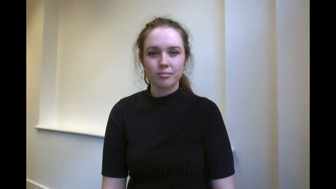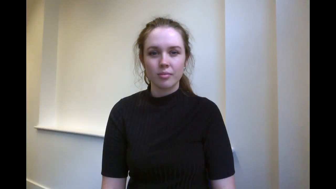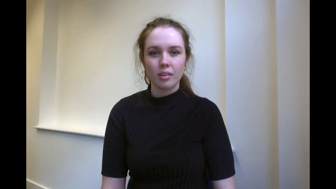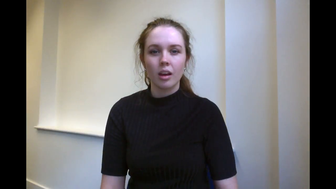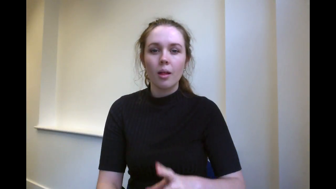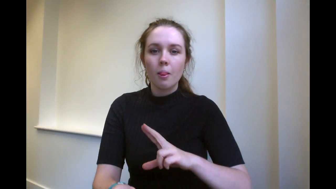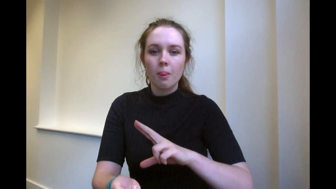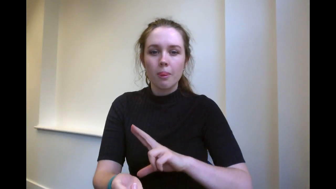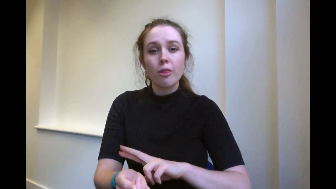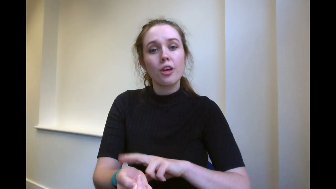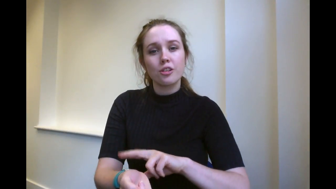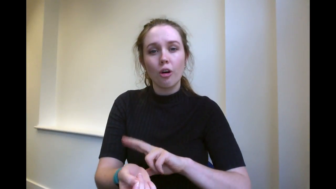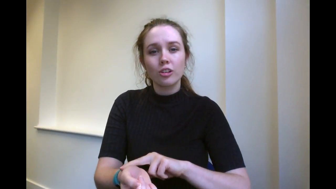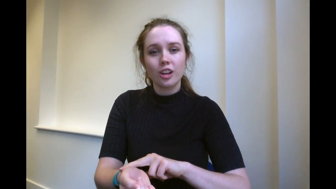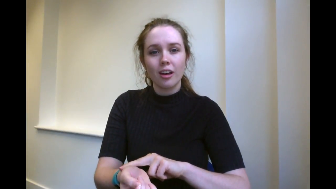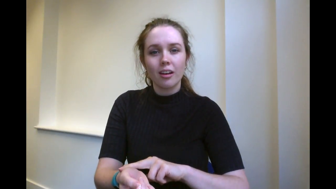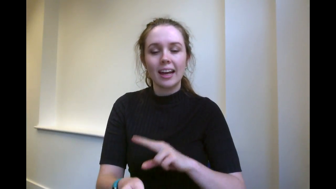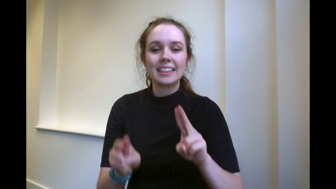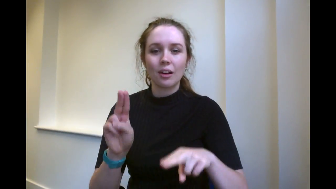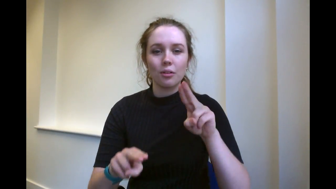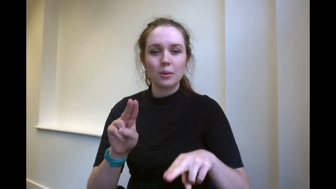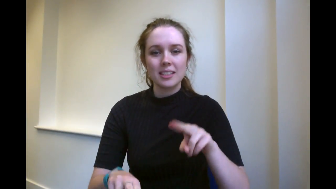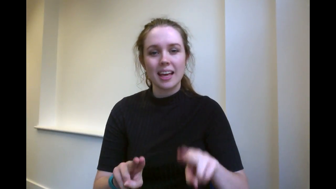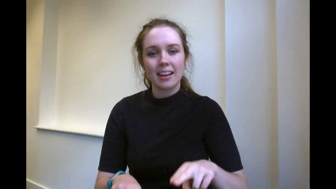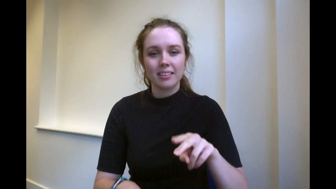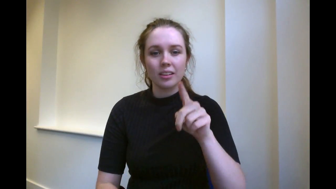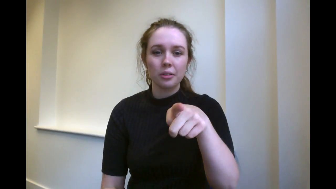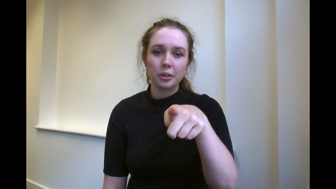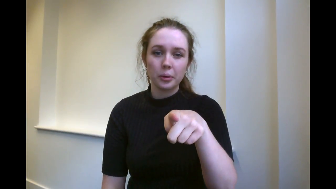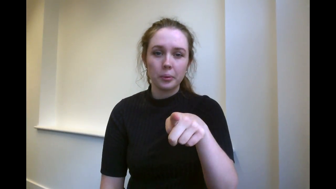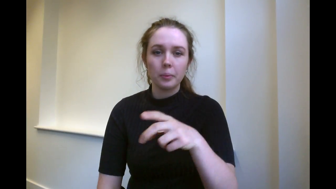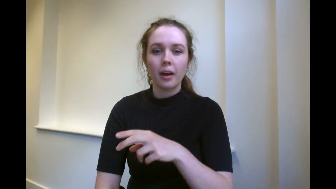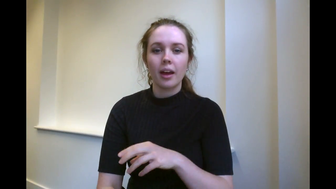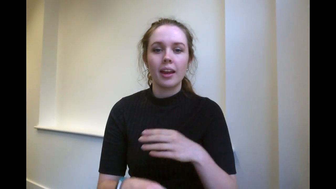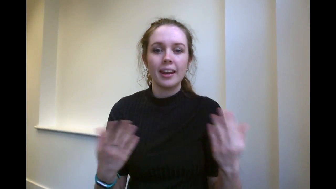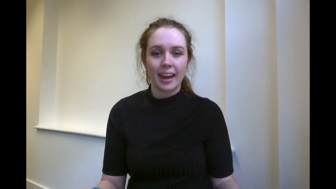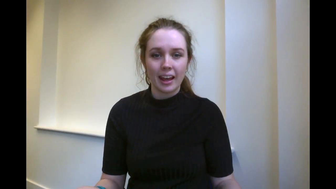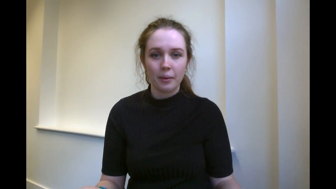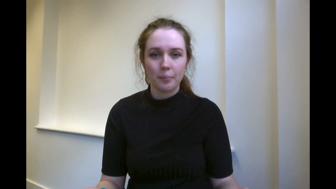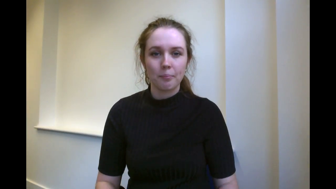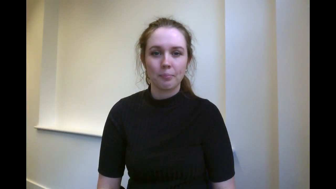The doctor will come assess you now